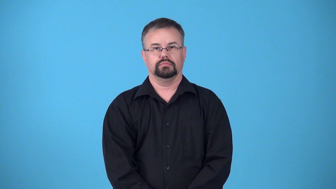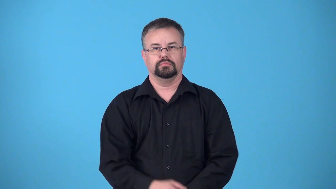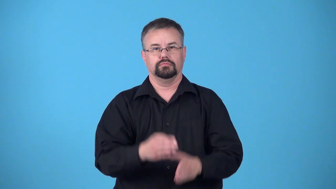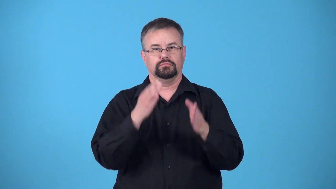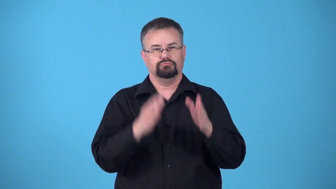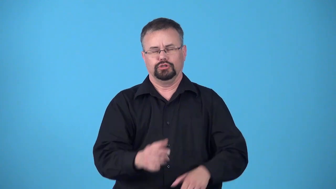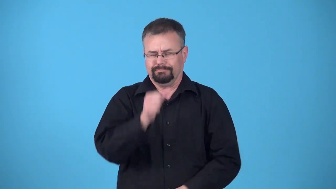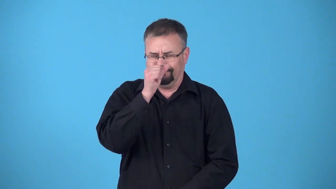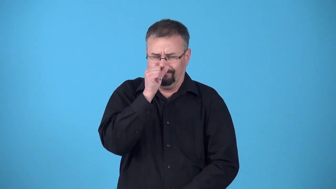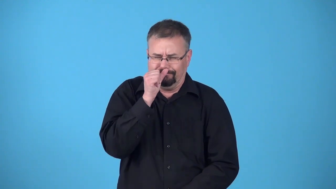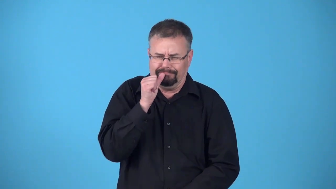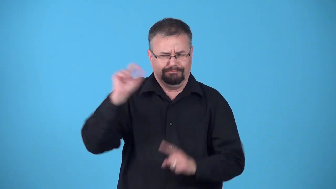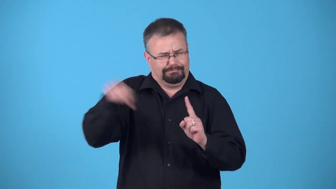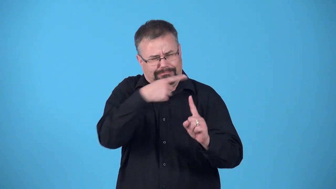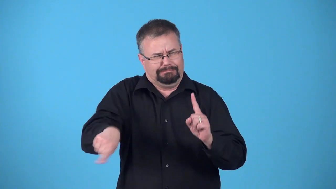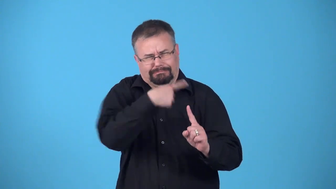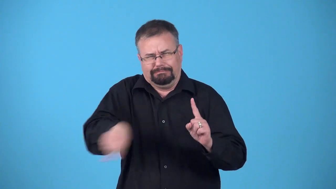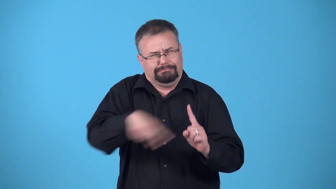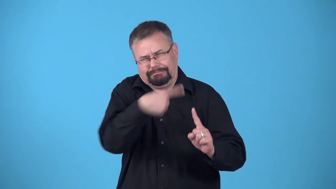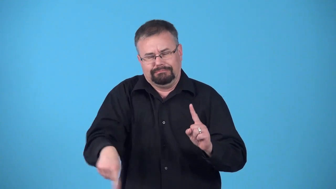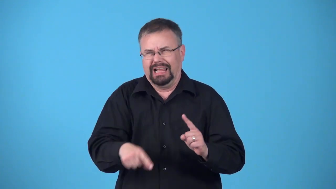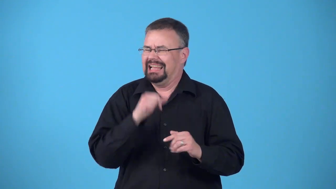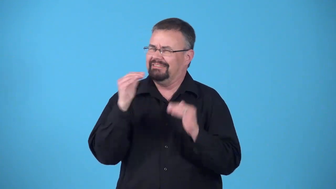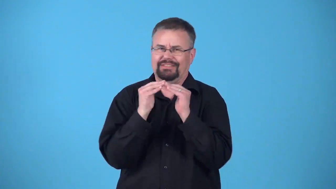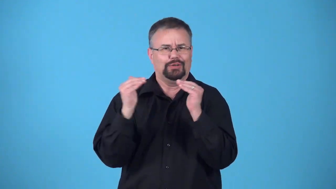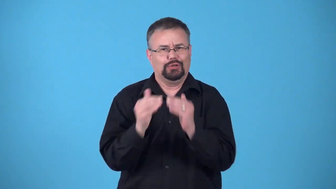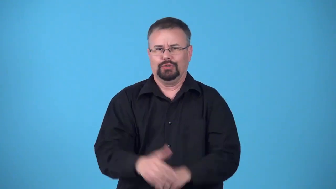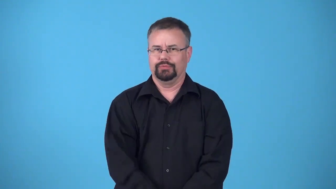punching bag